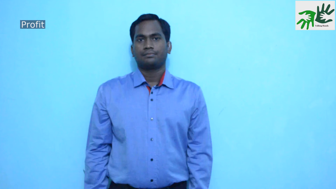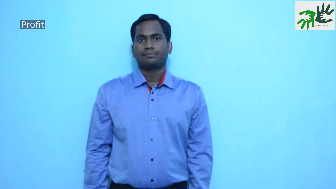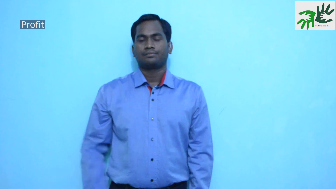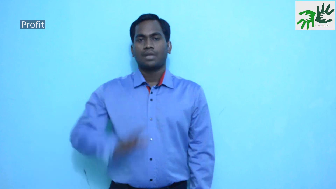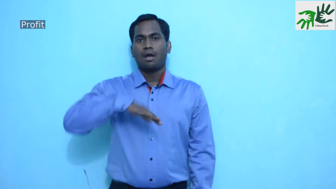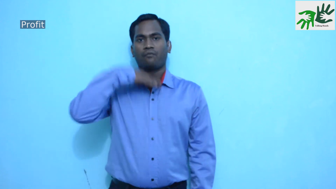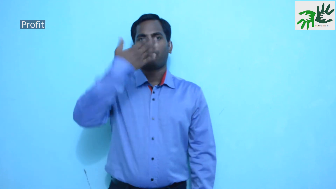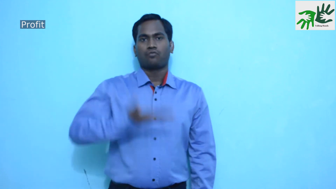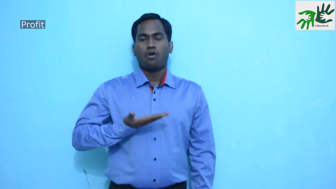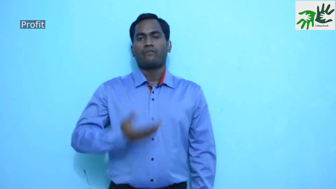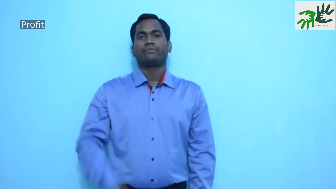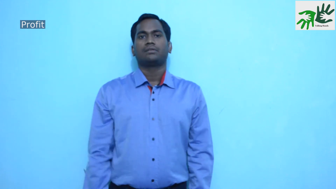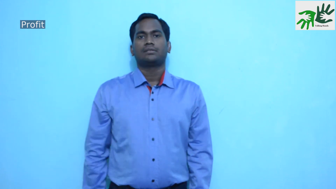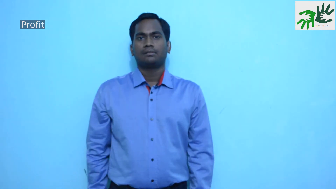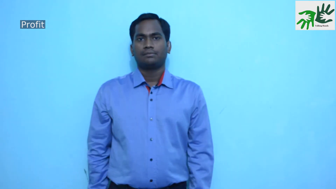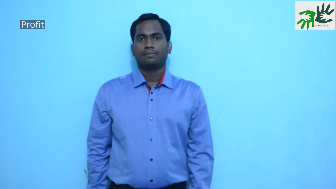Profit